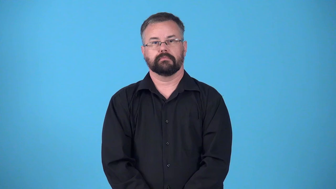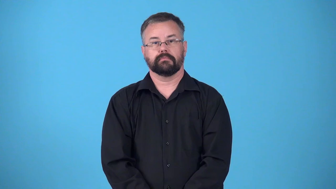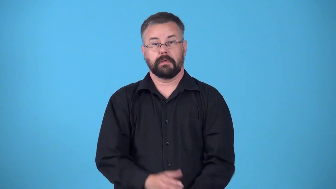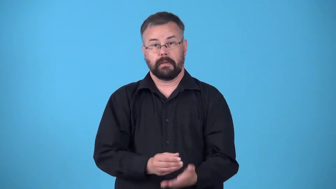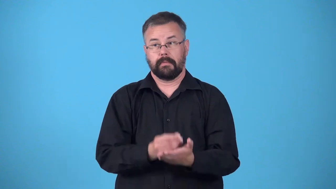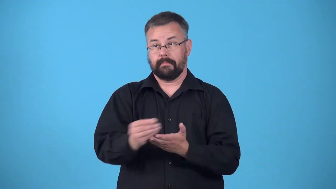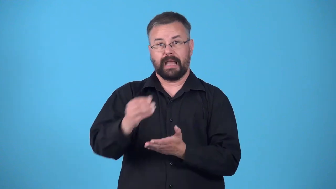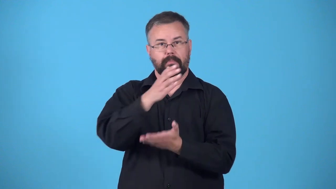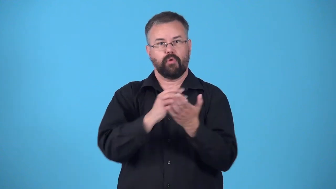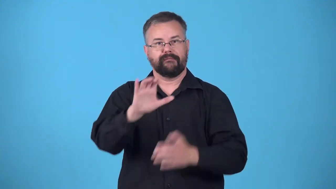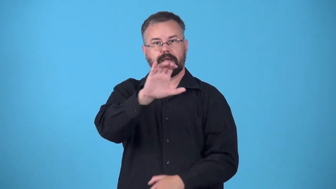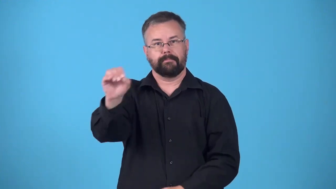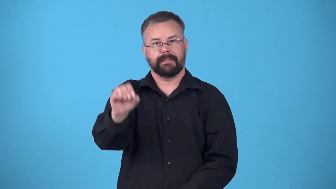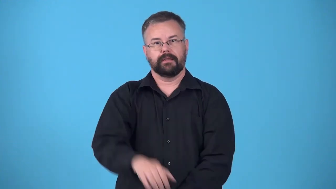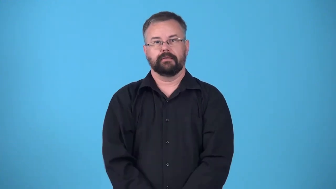buy out